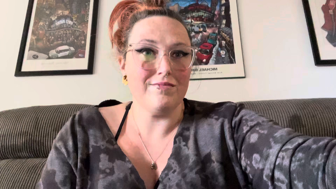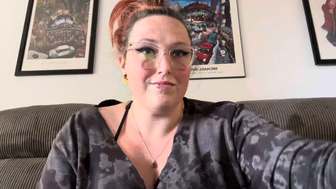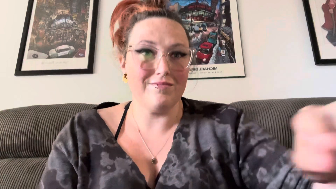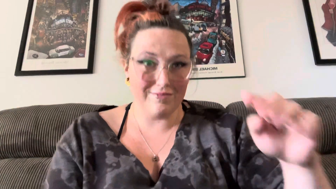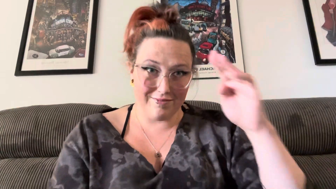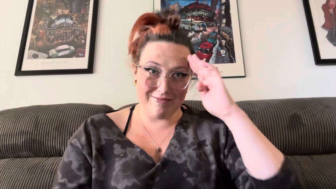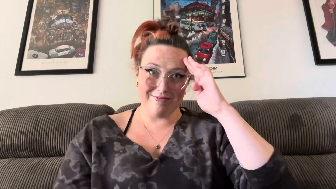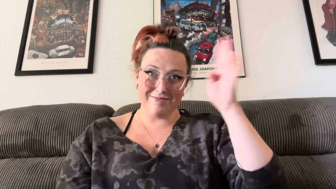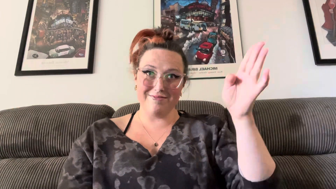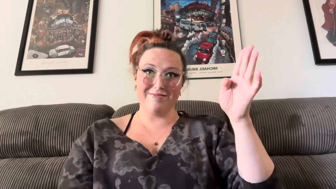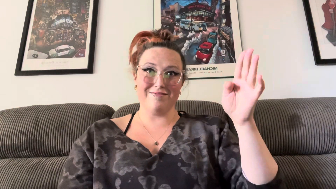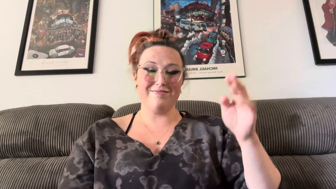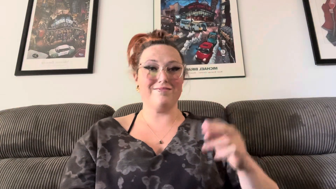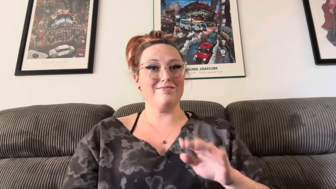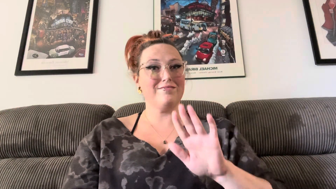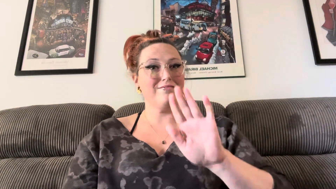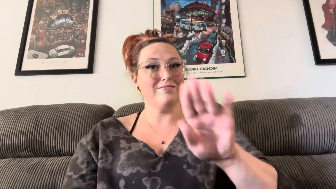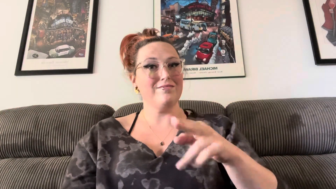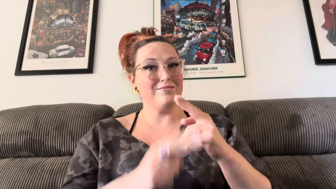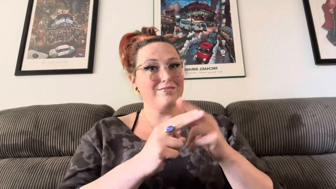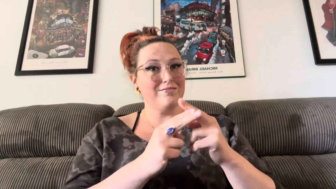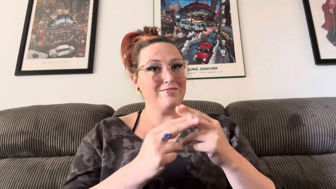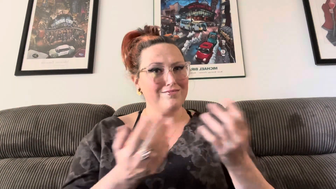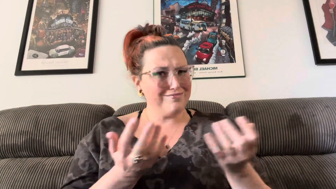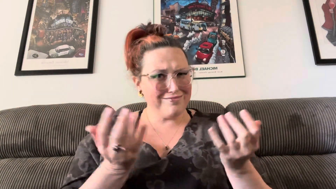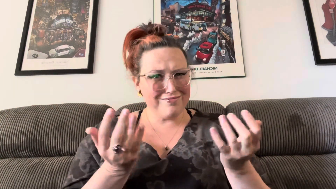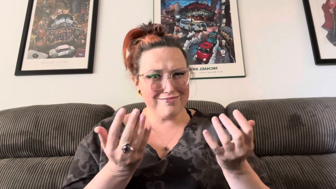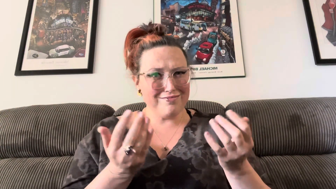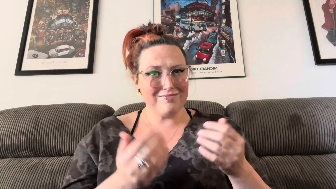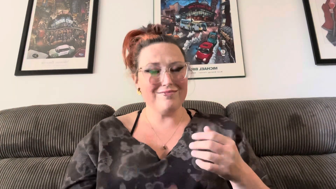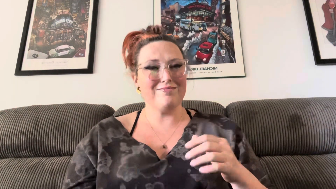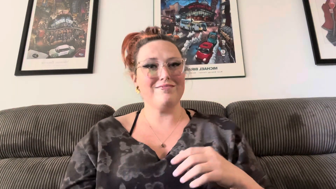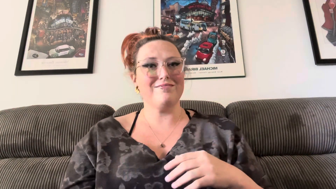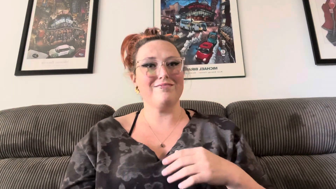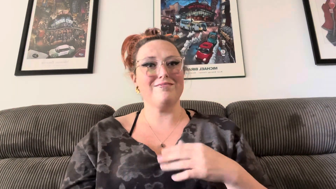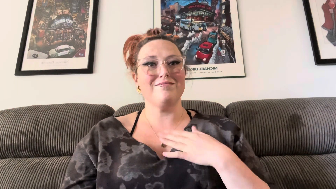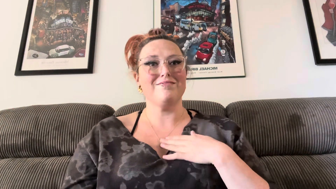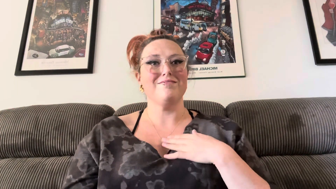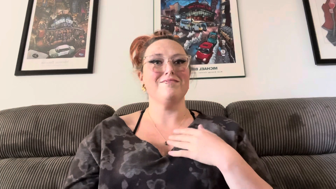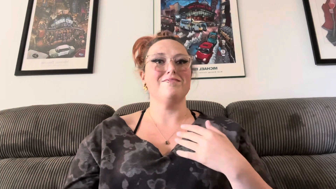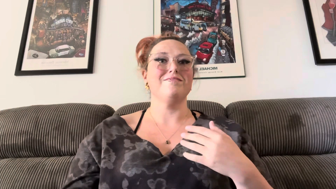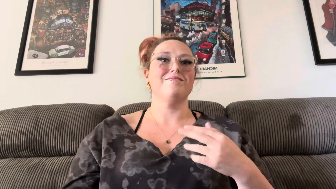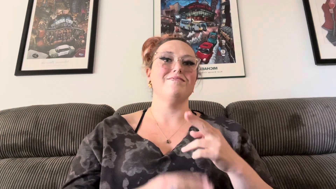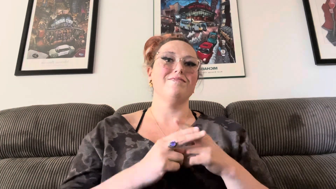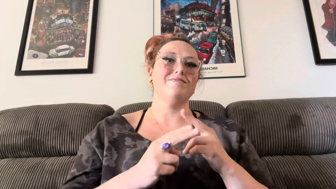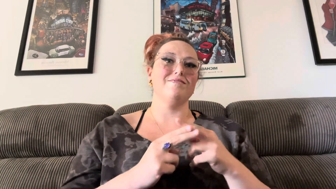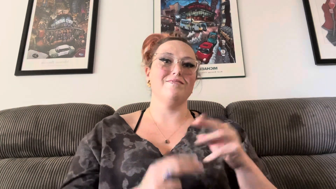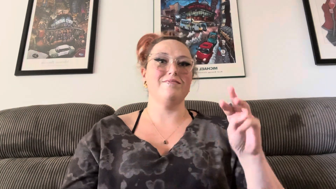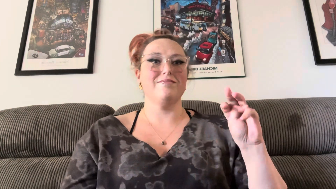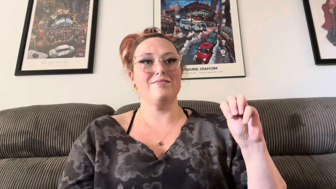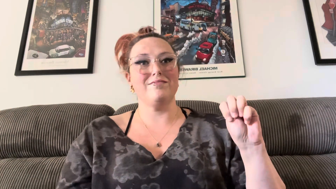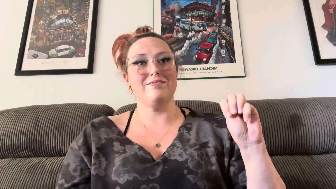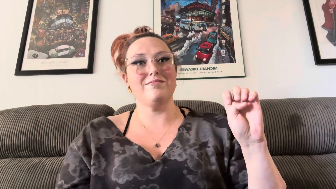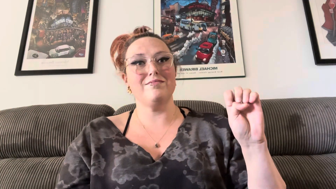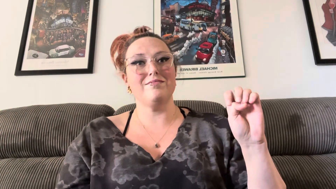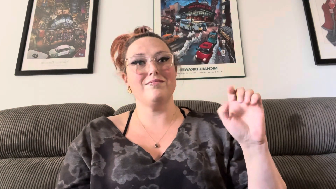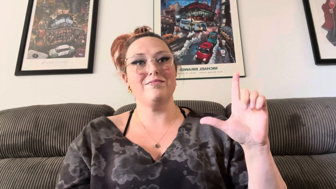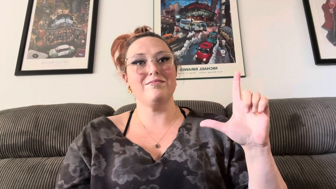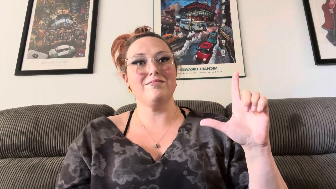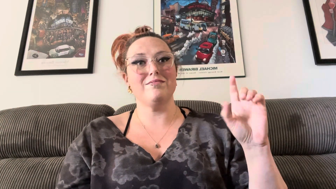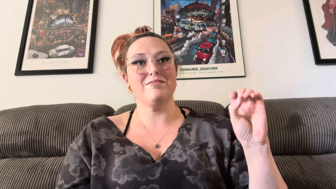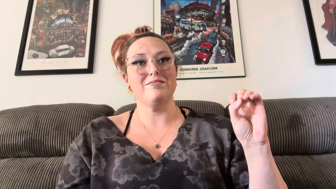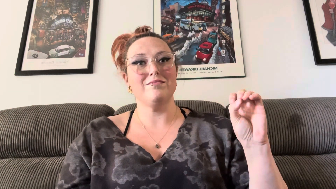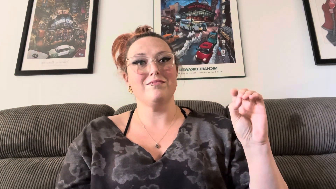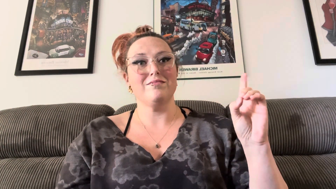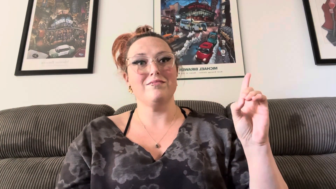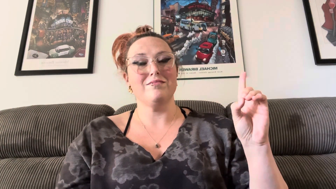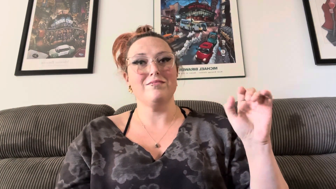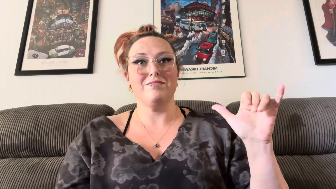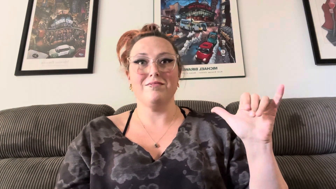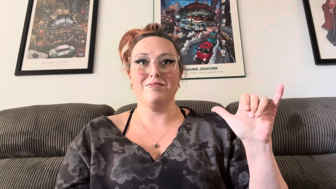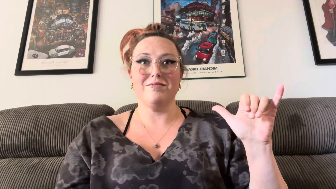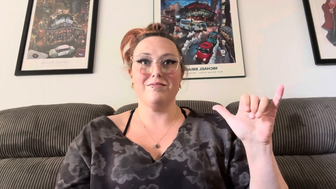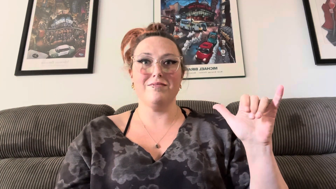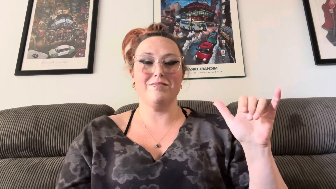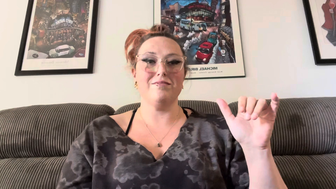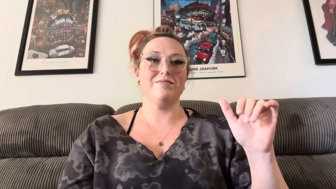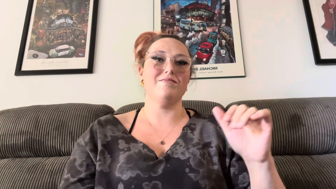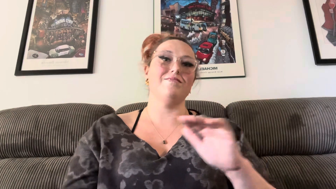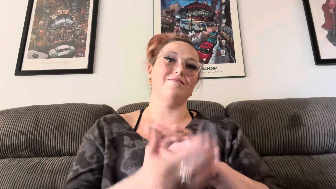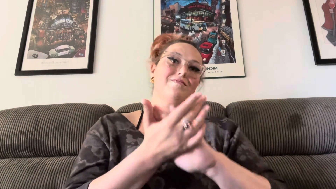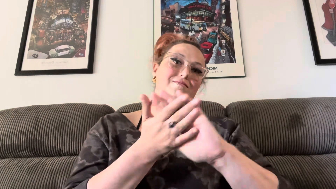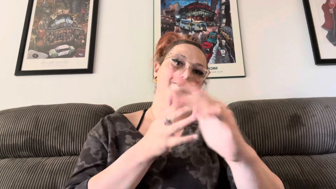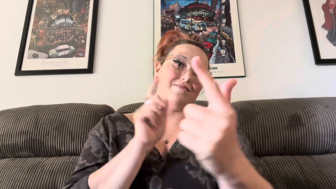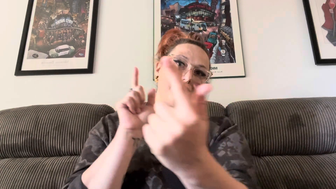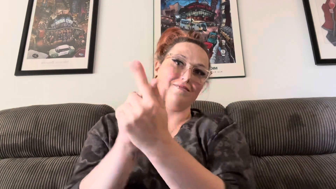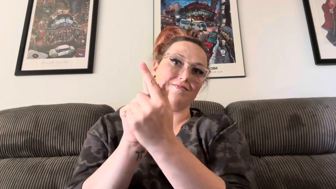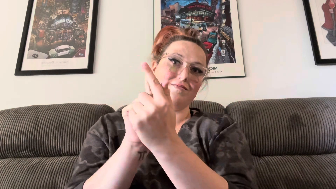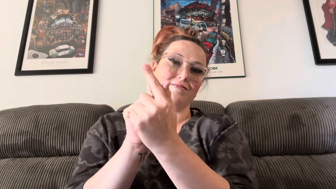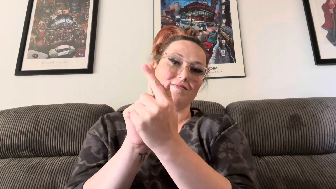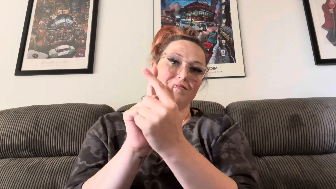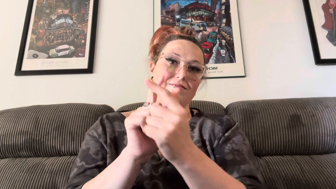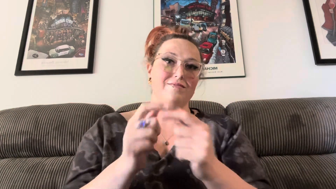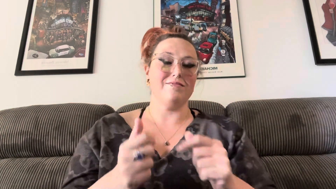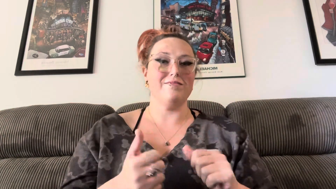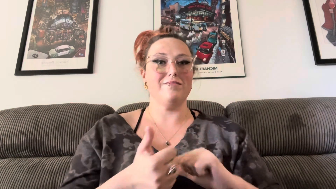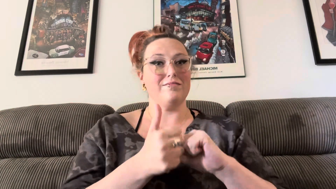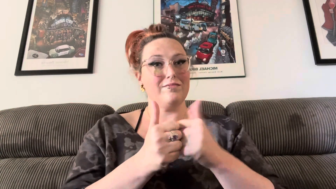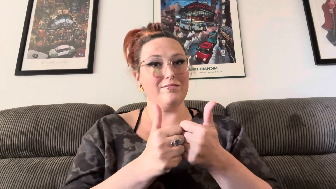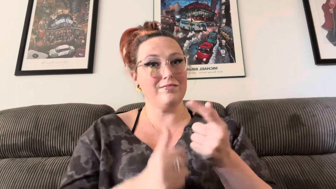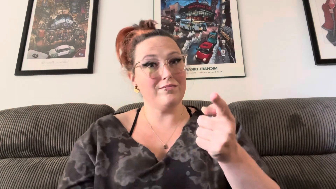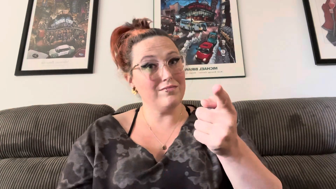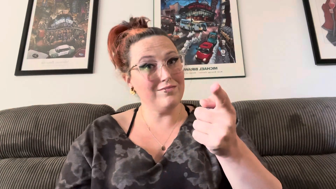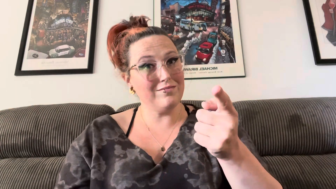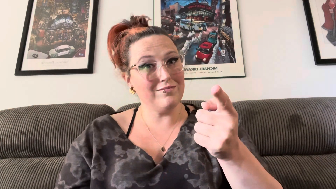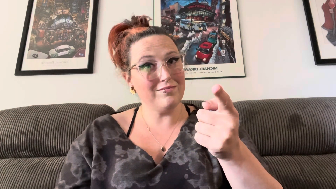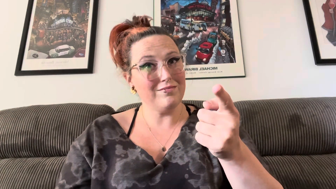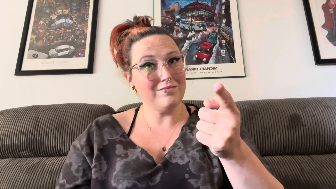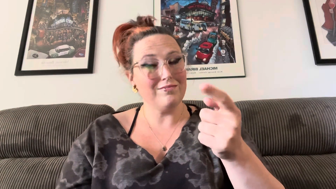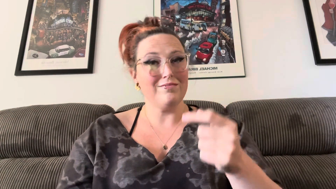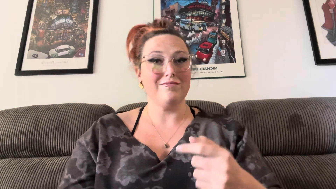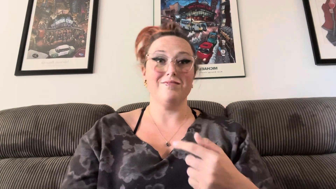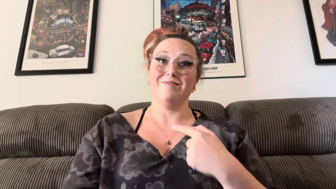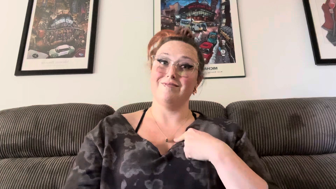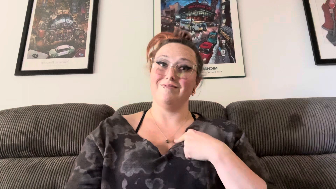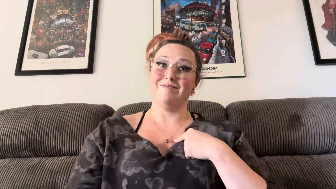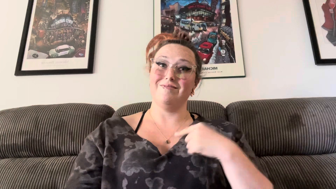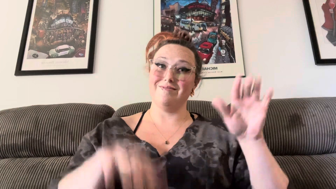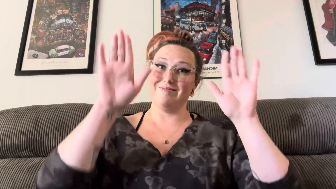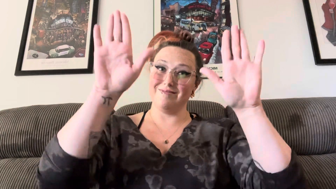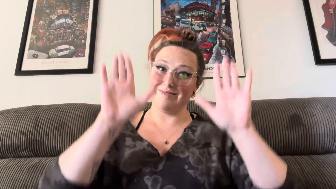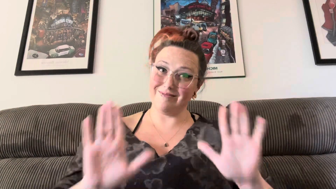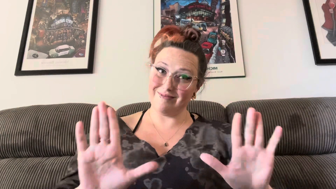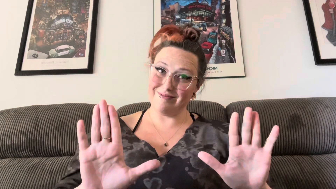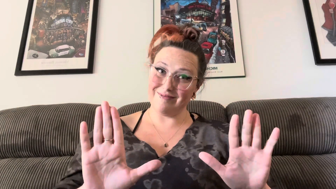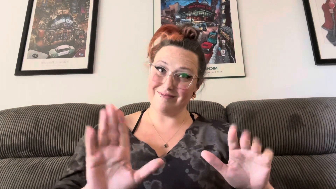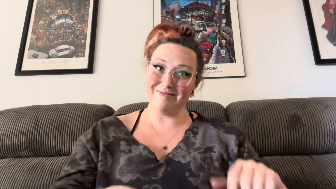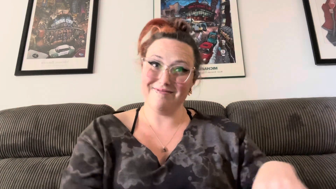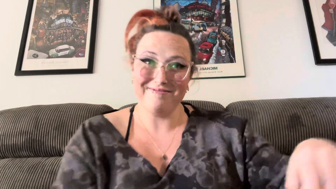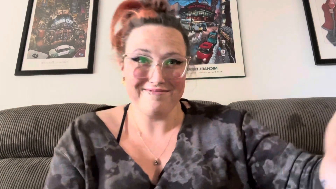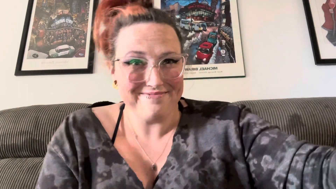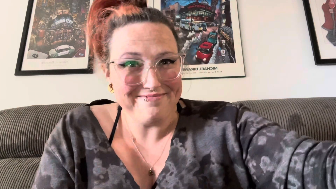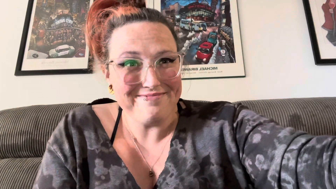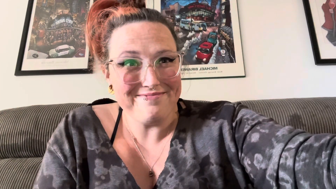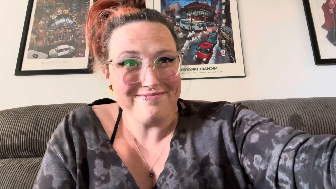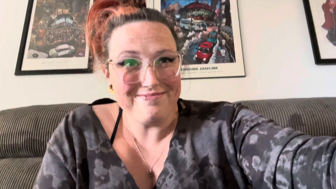How are you?